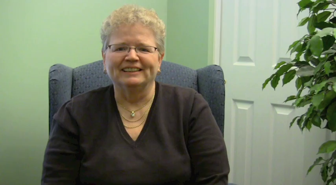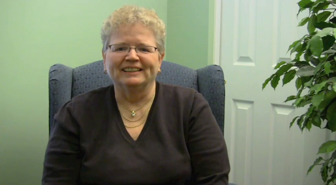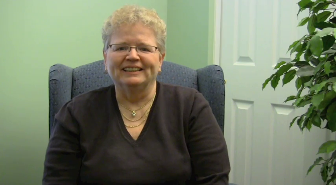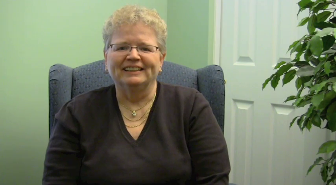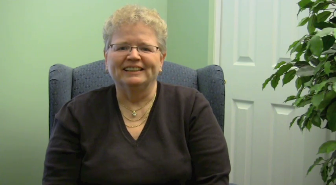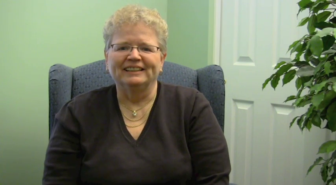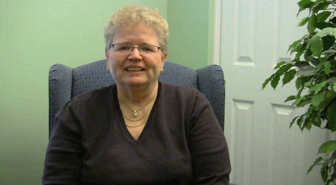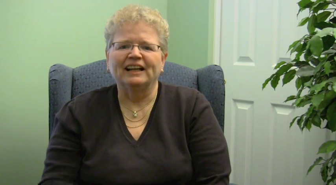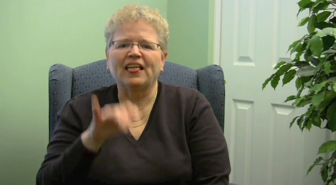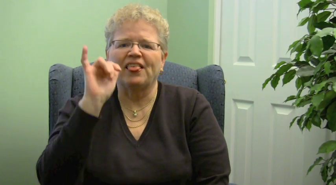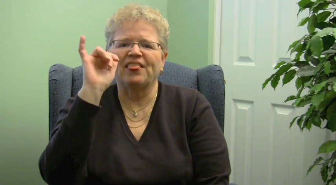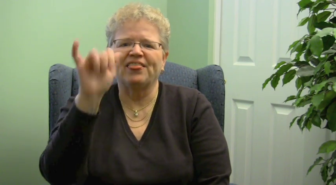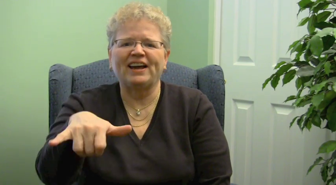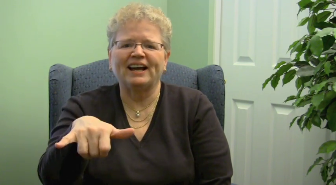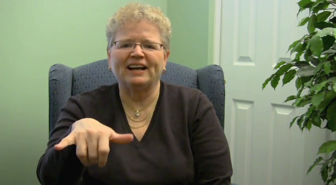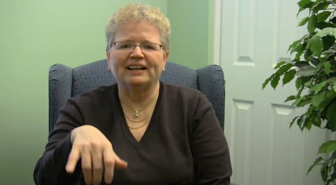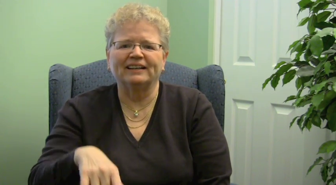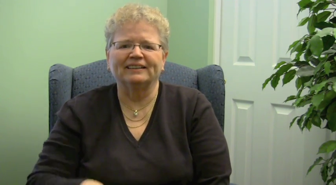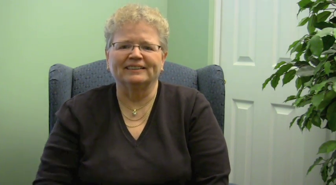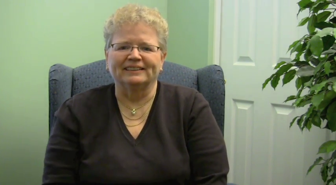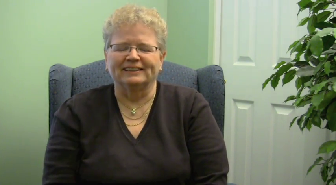THAT